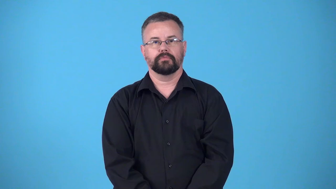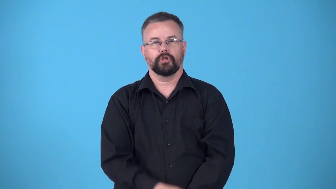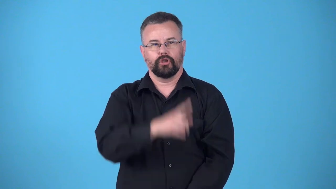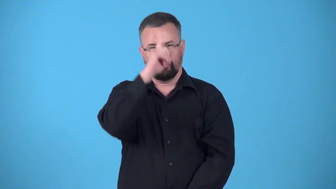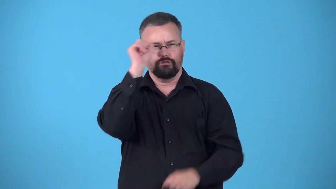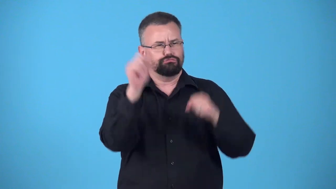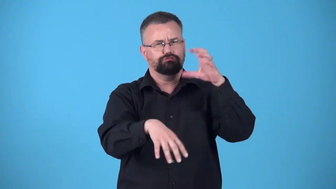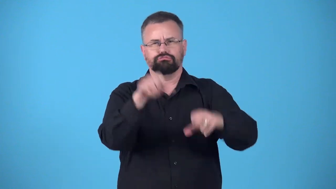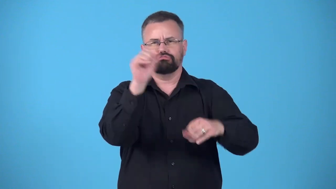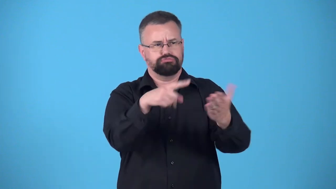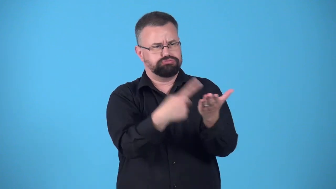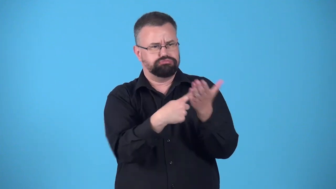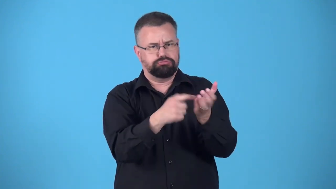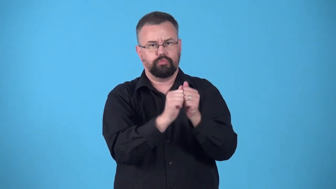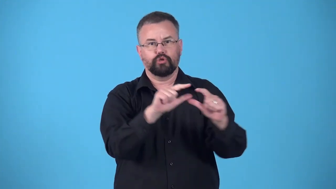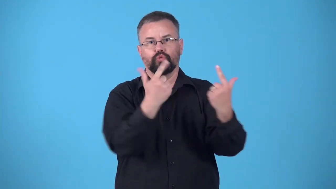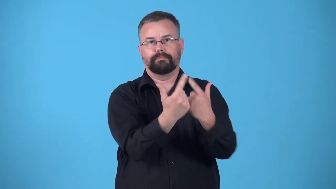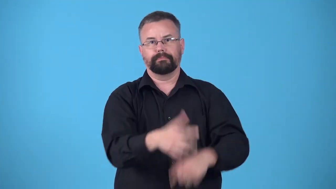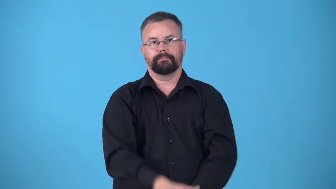cross fertilize